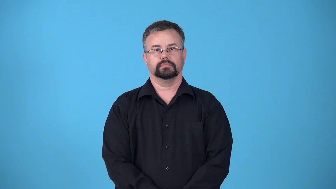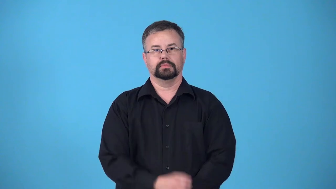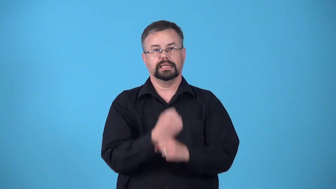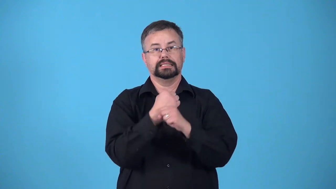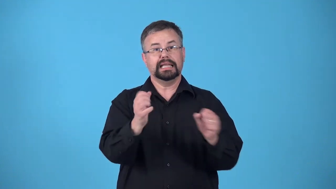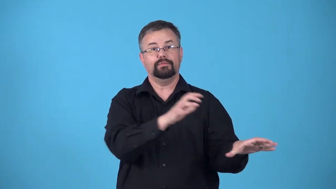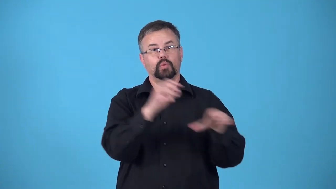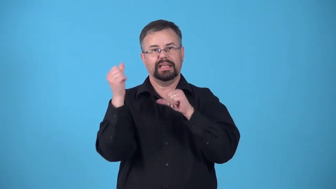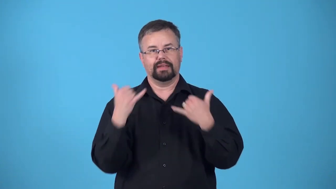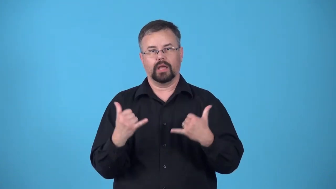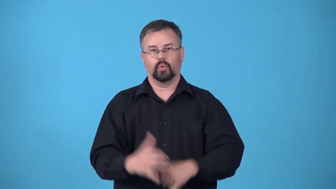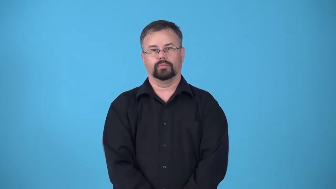get while the getting is good